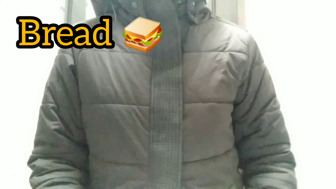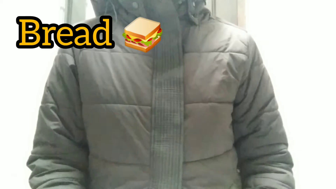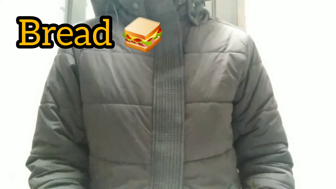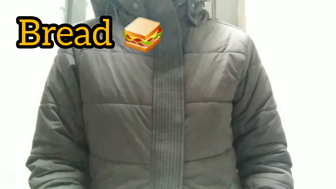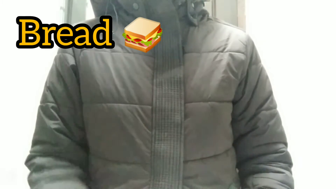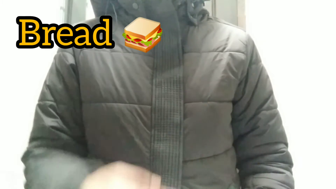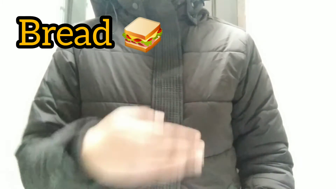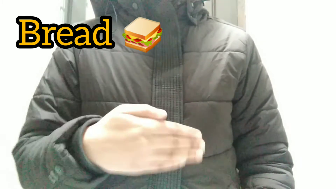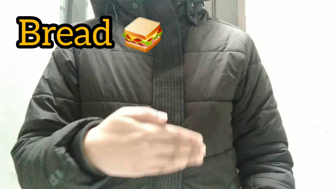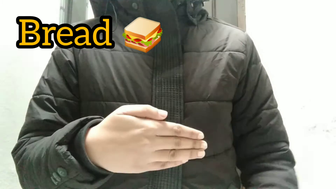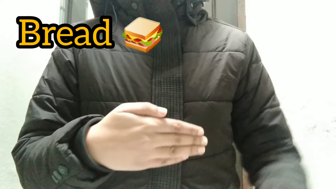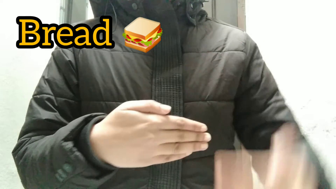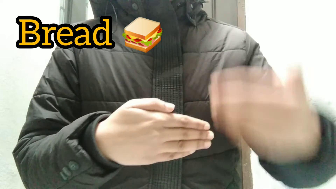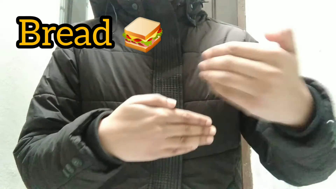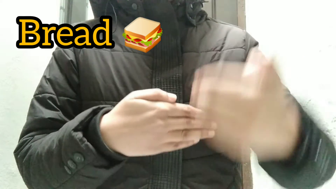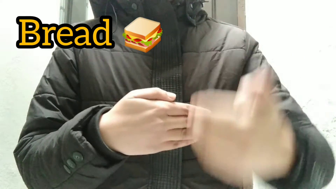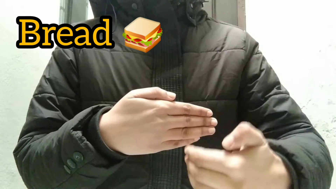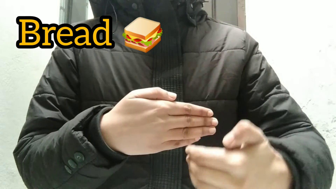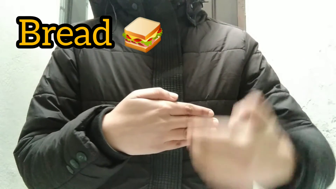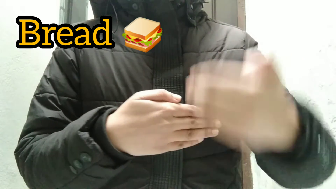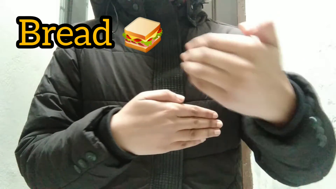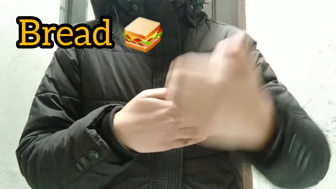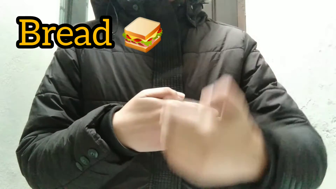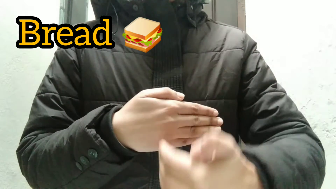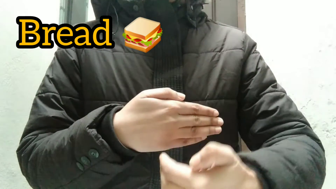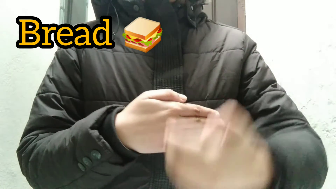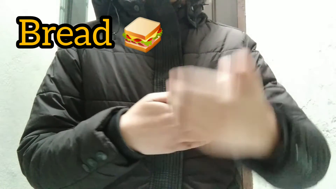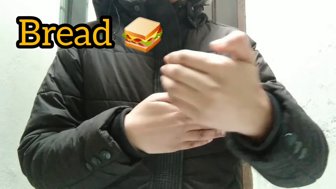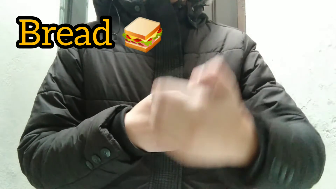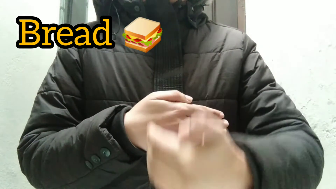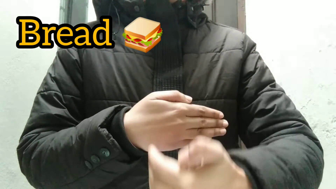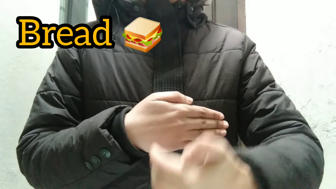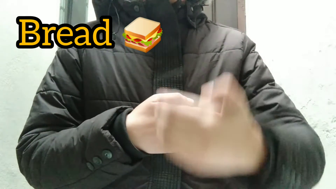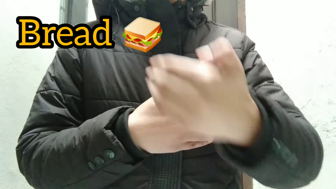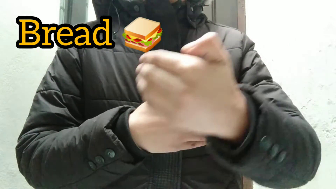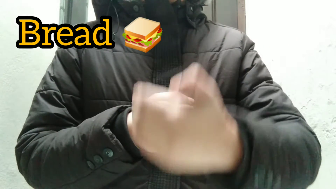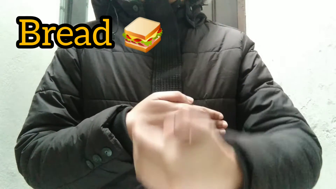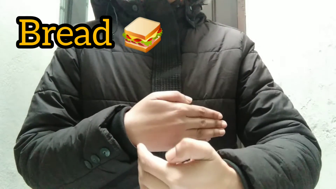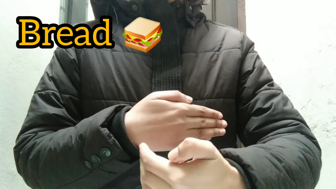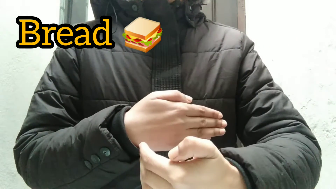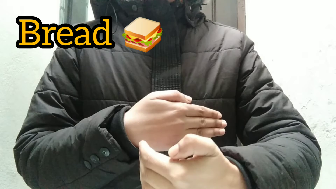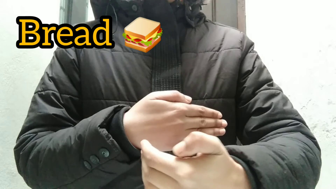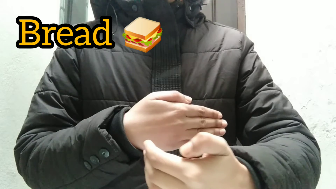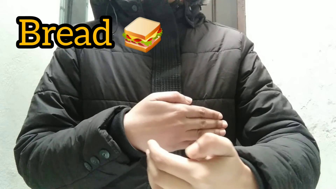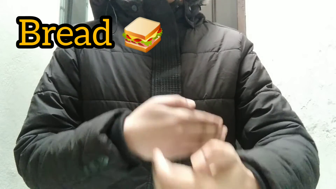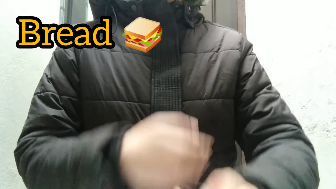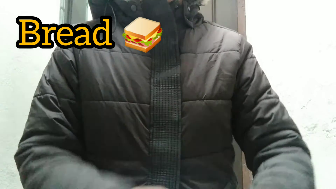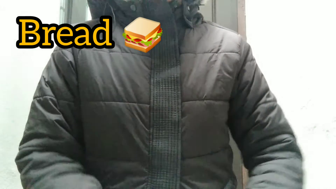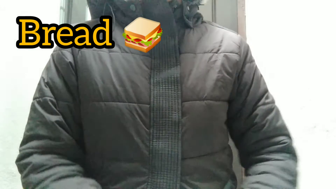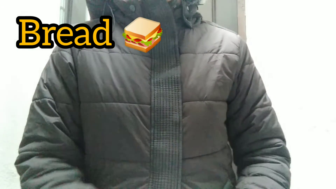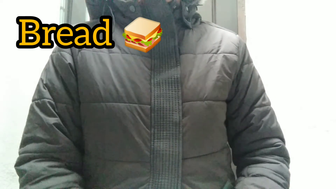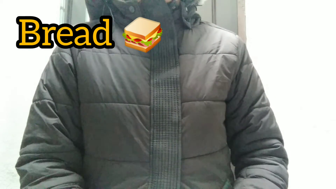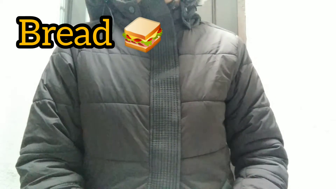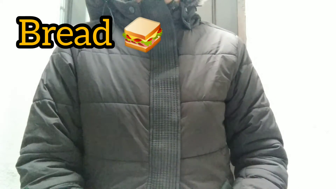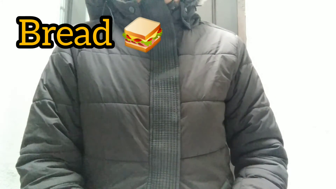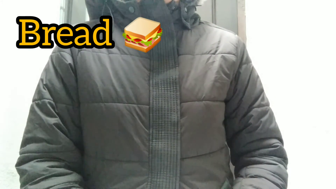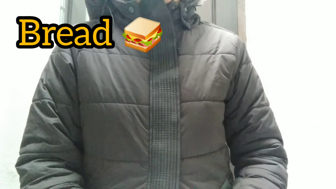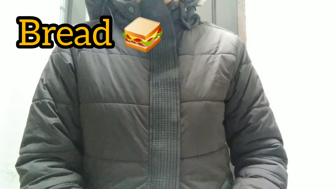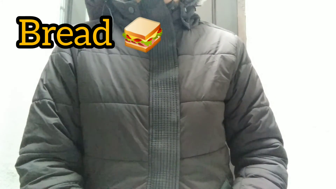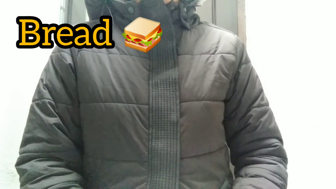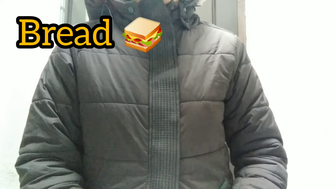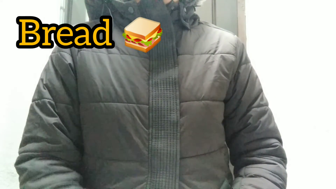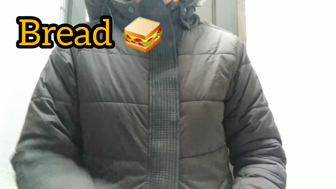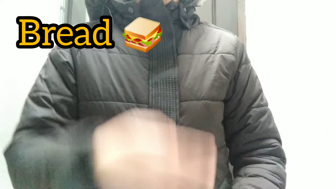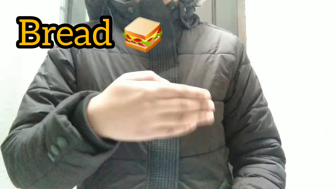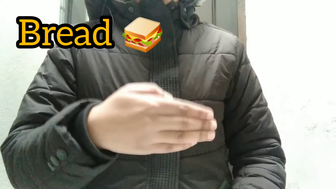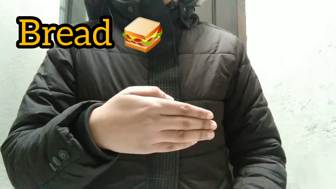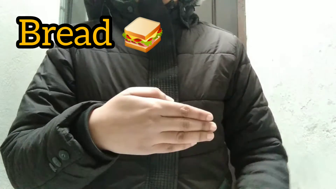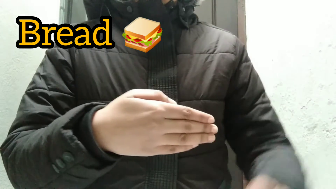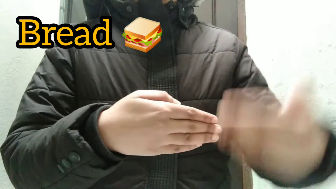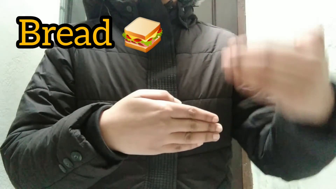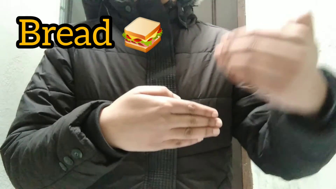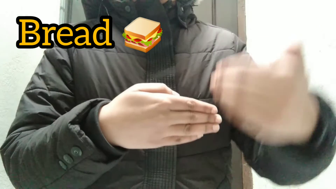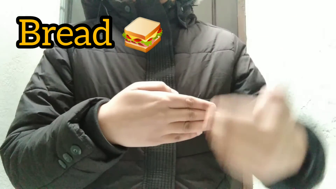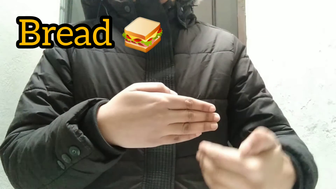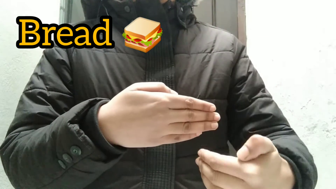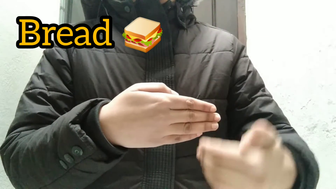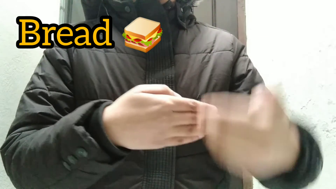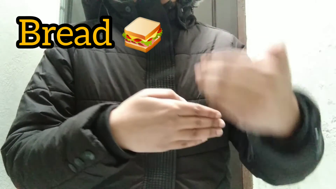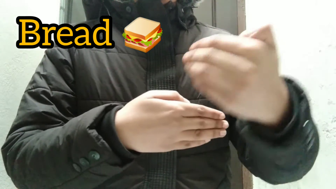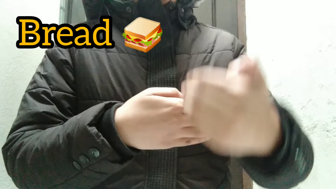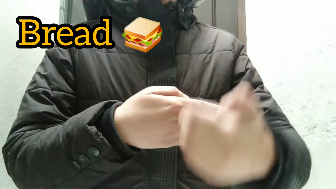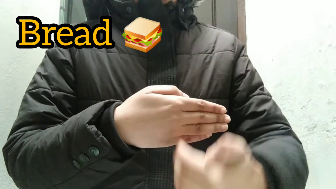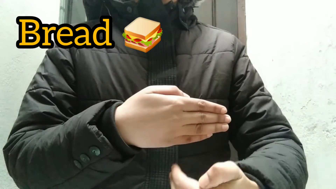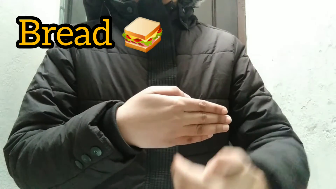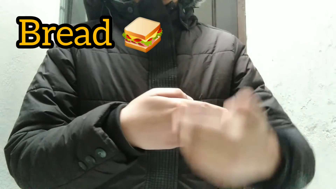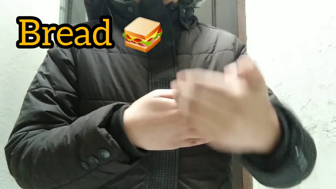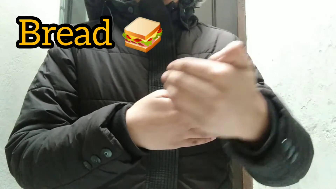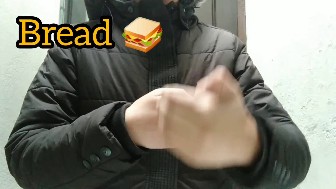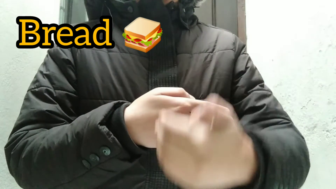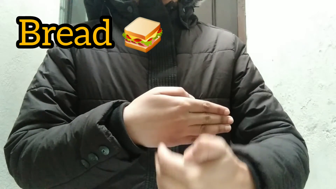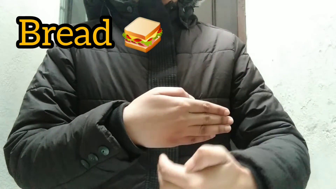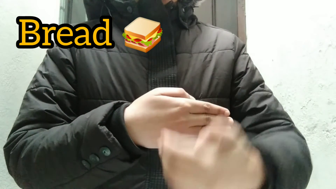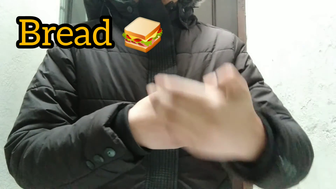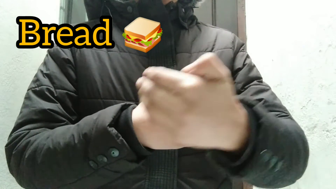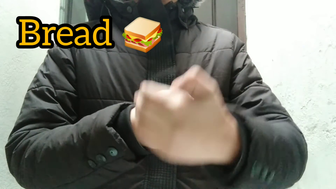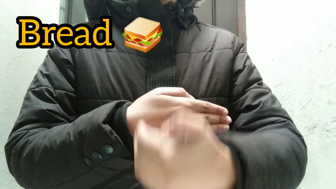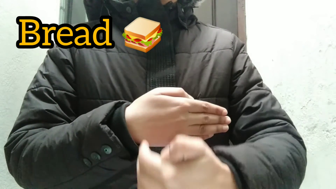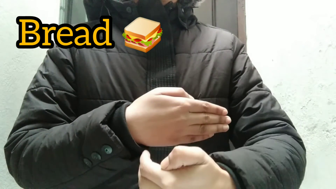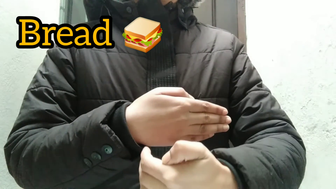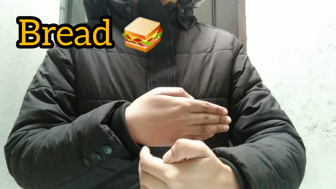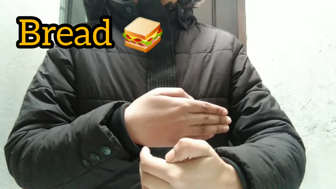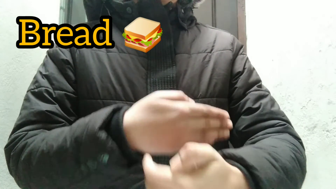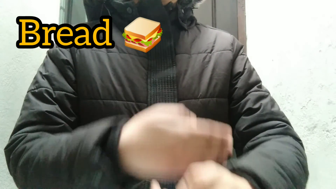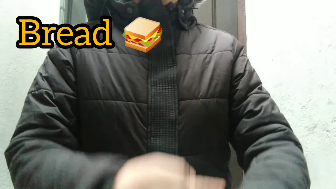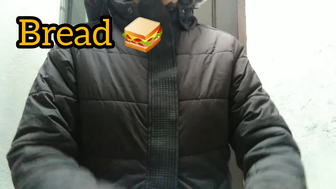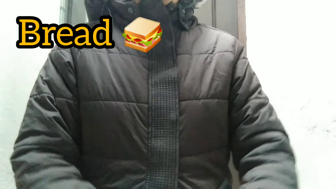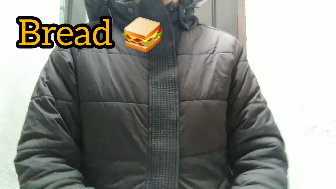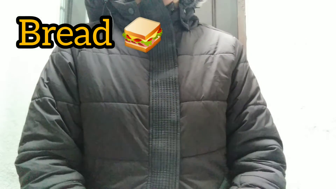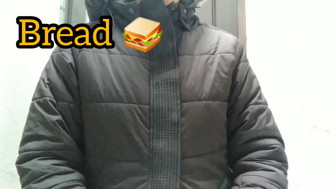Bread